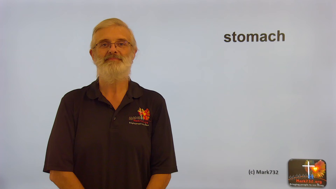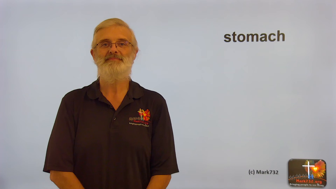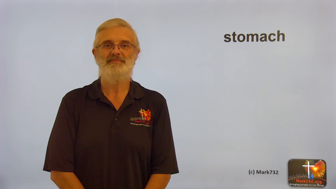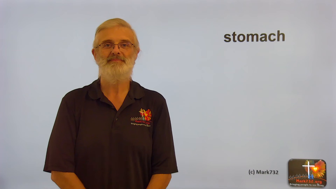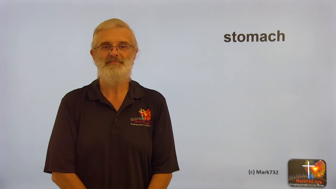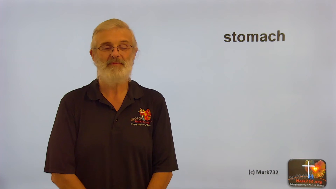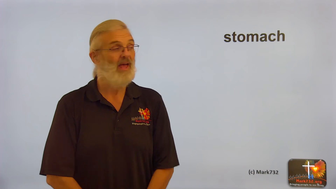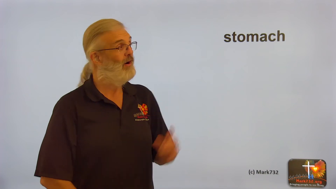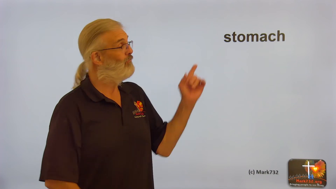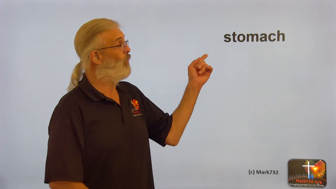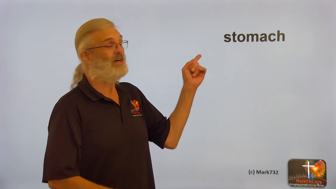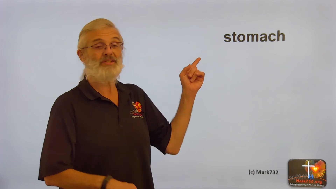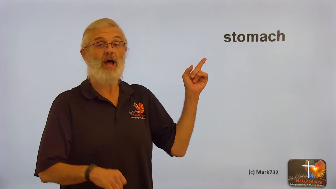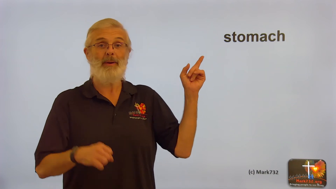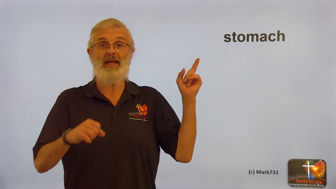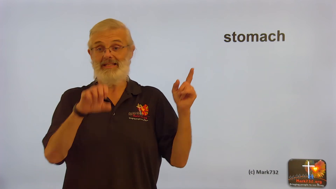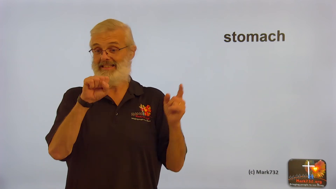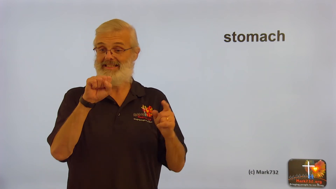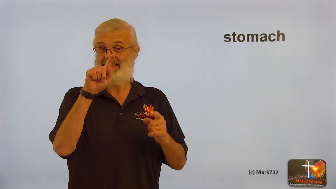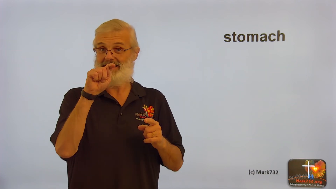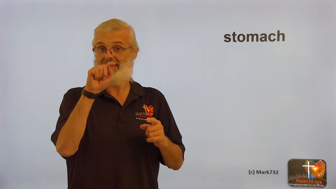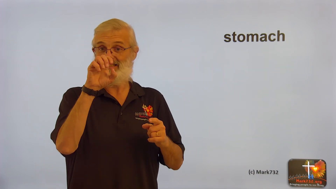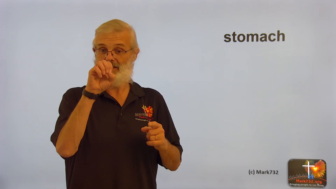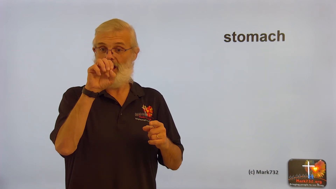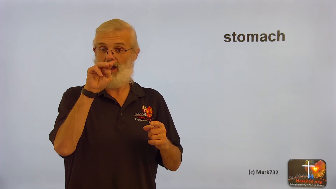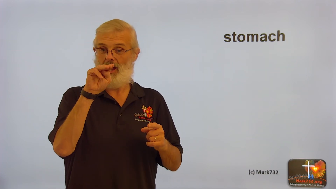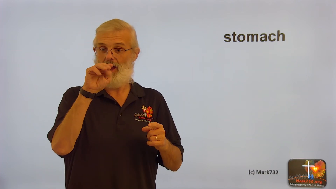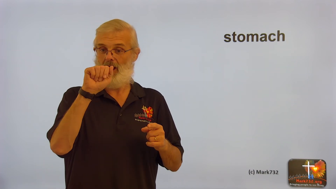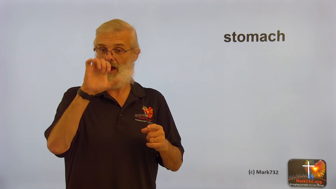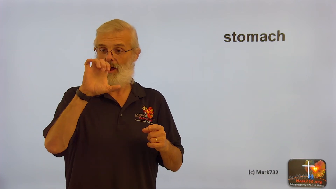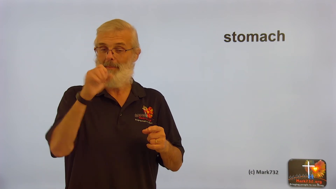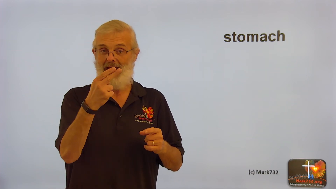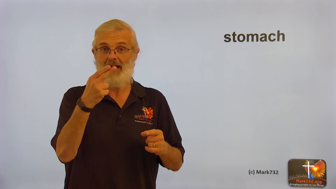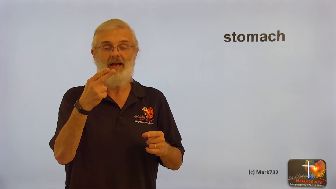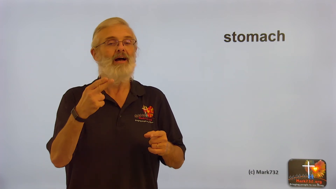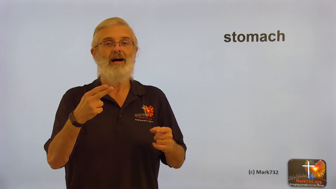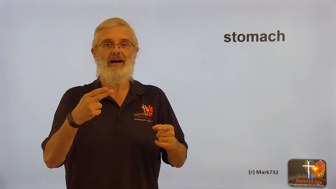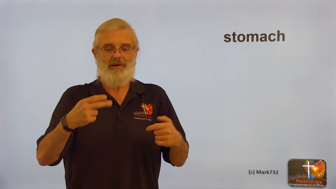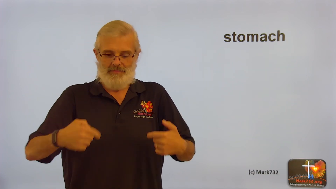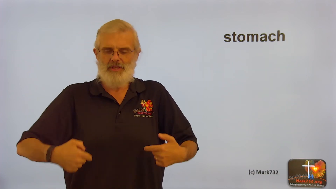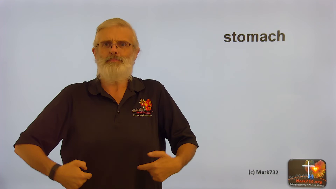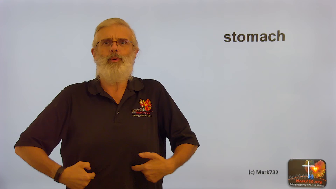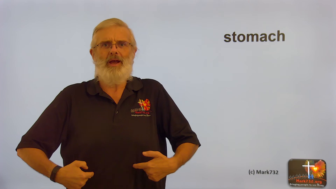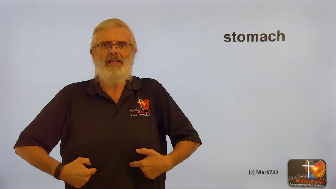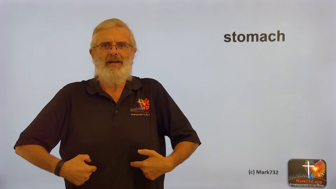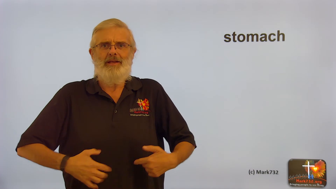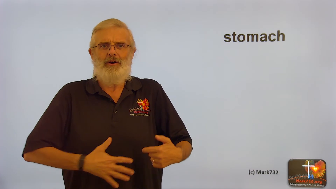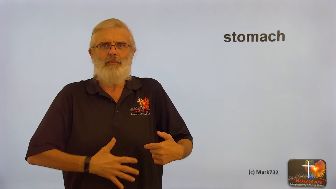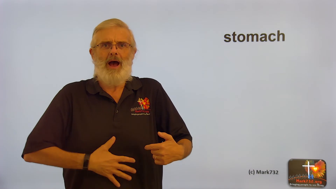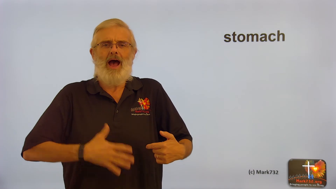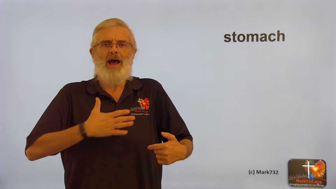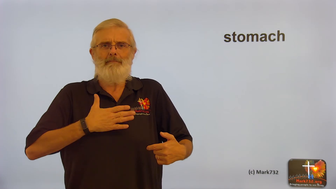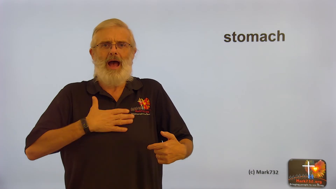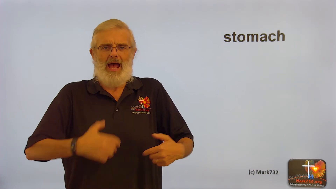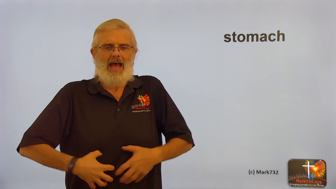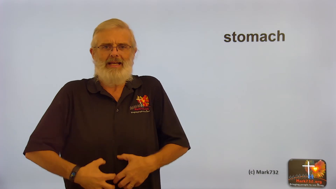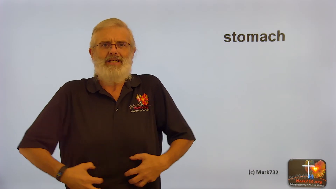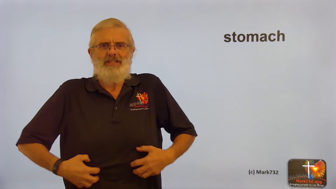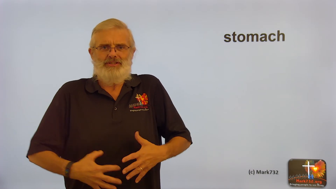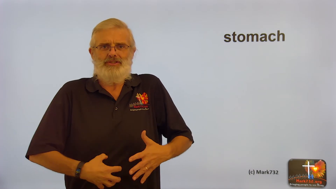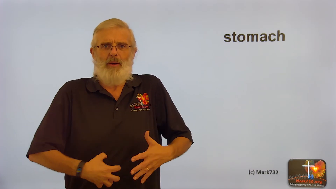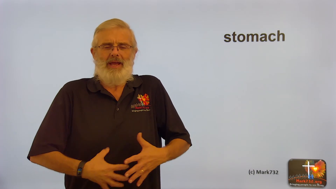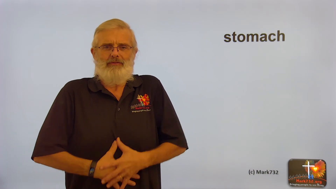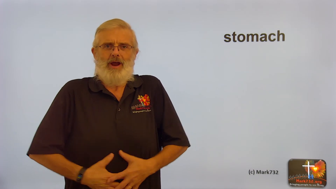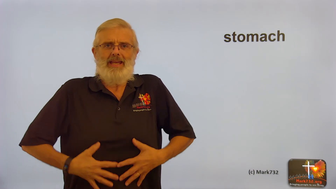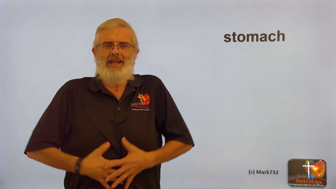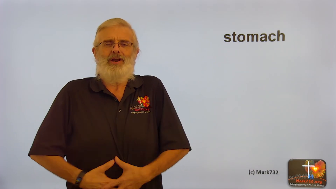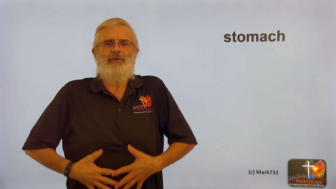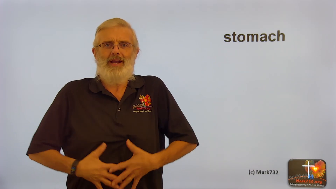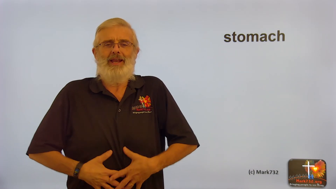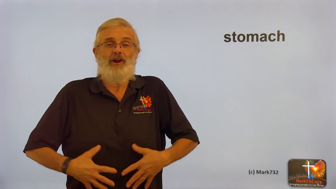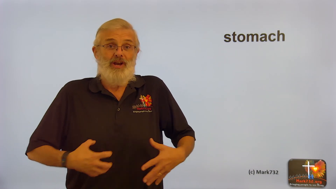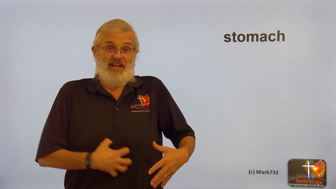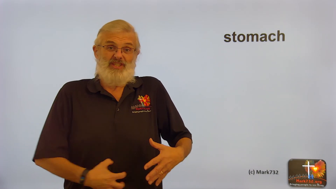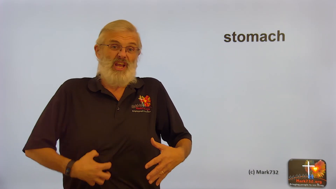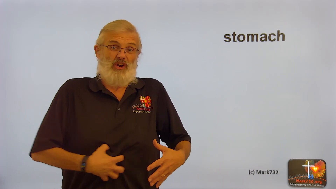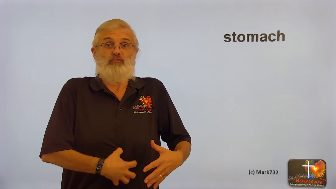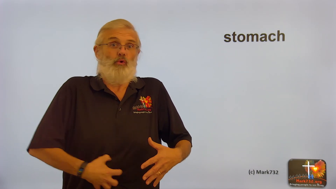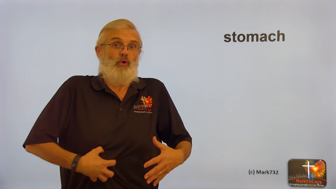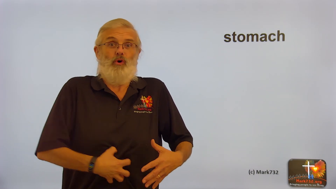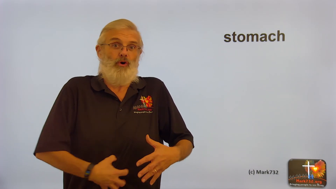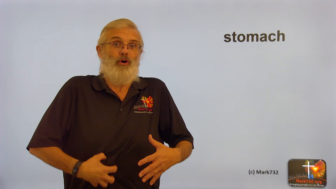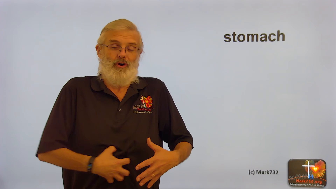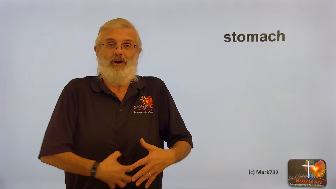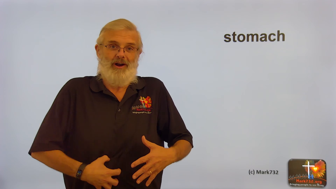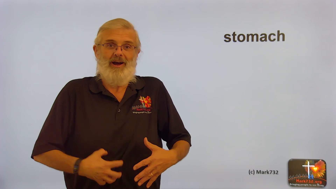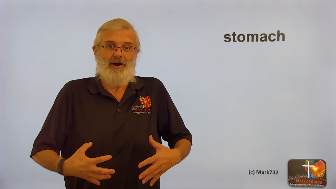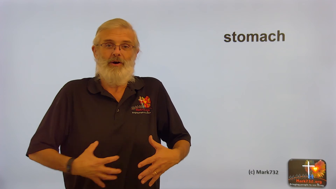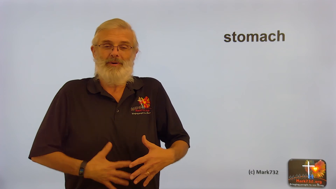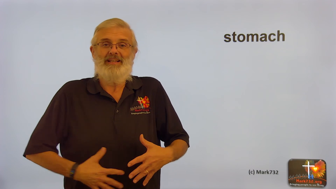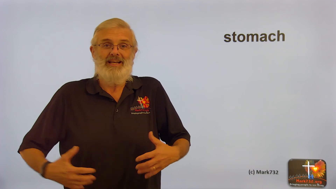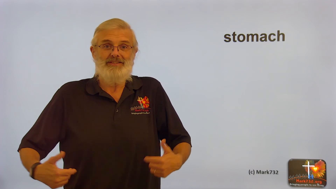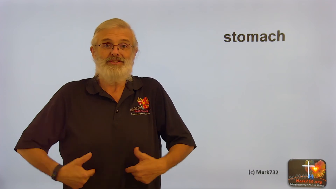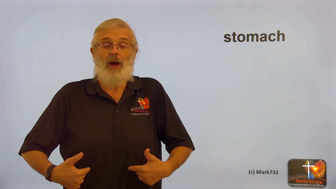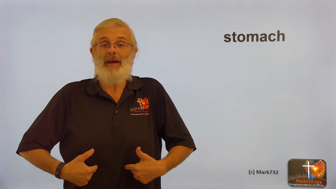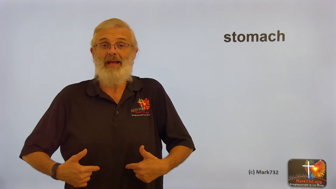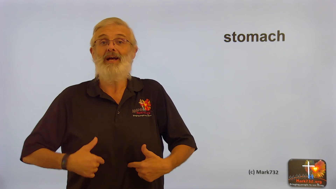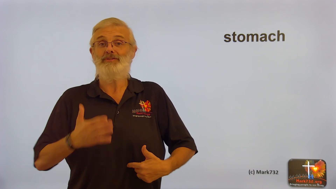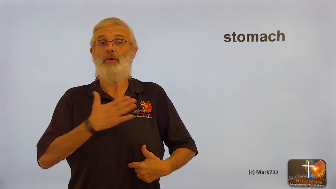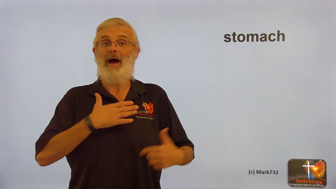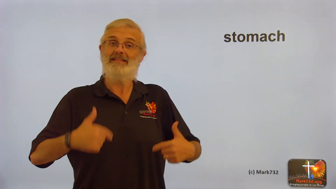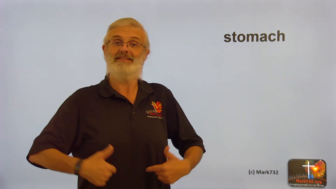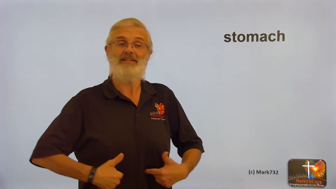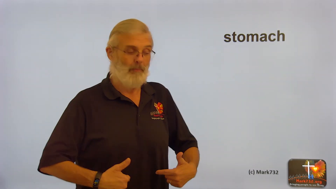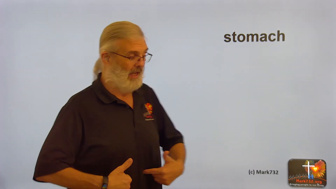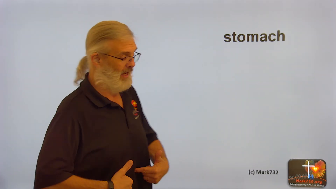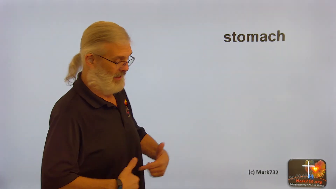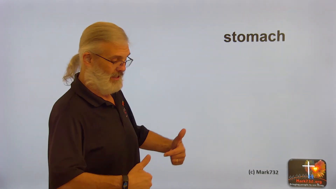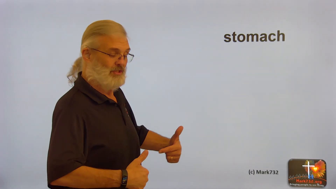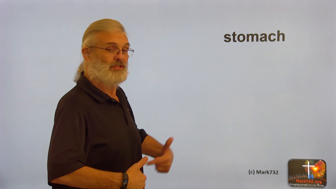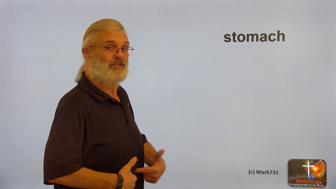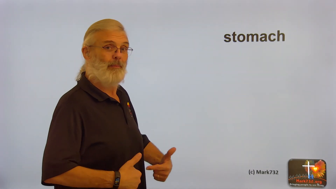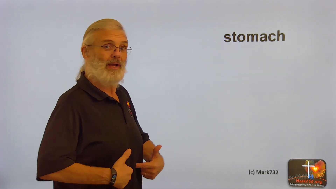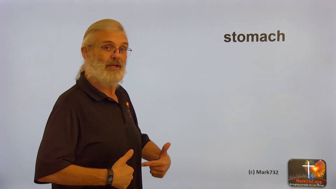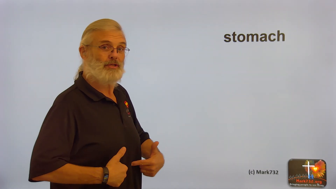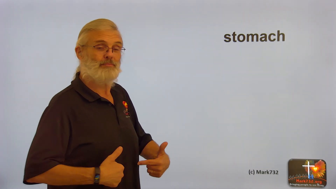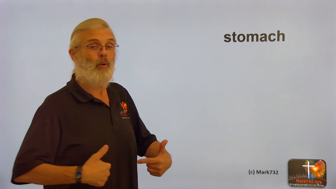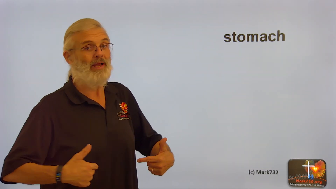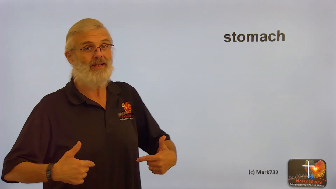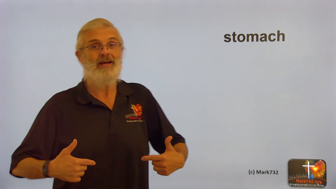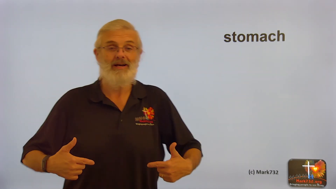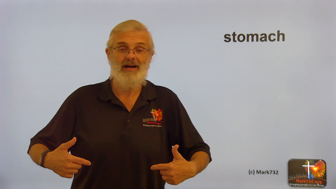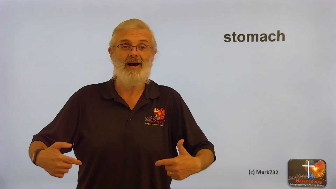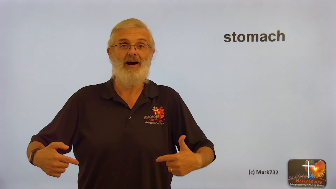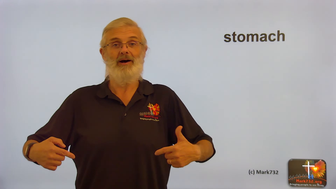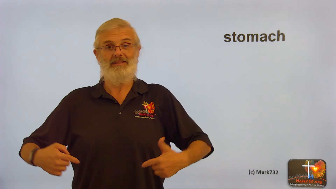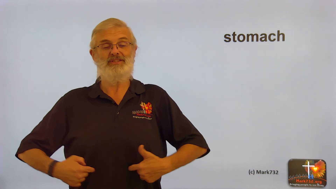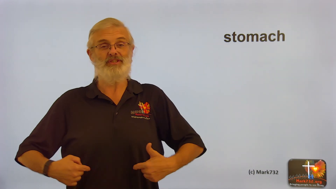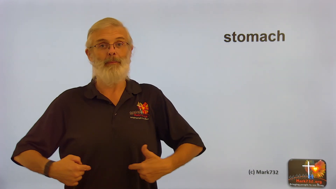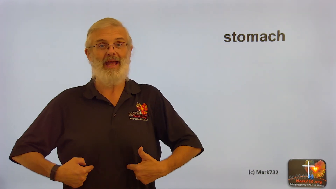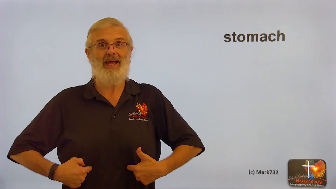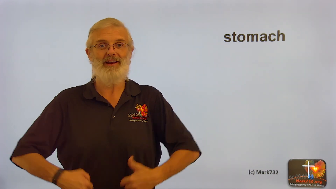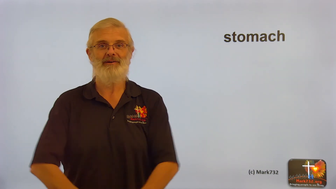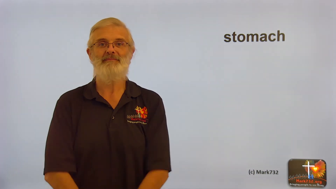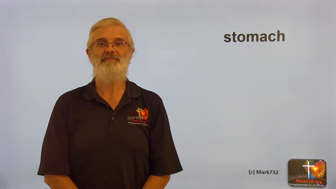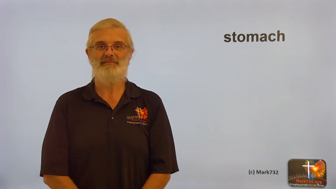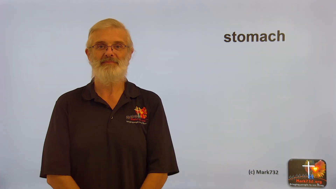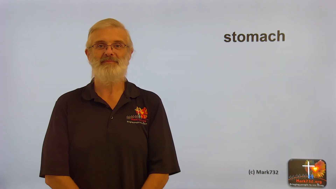stomach